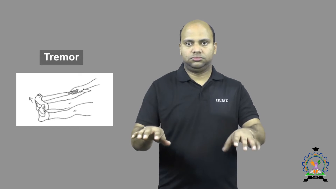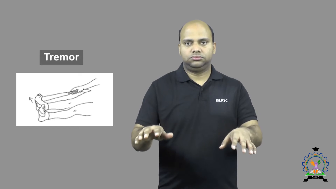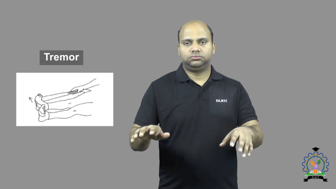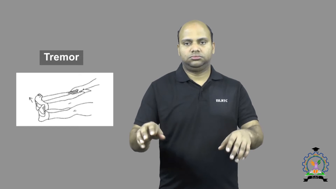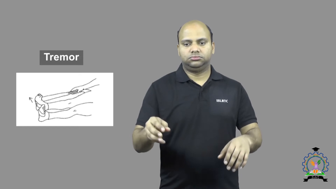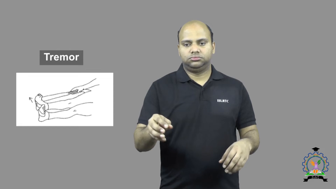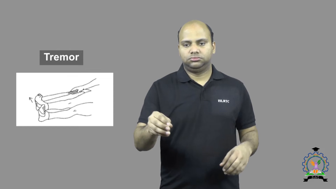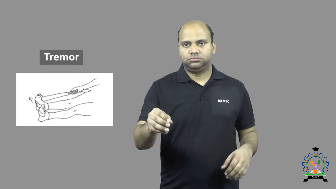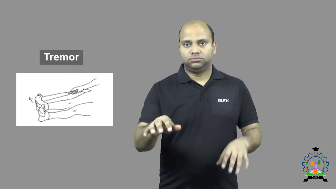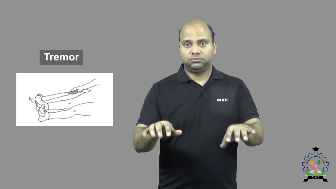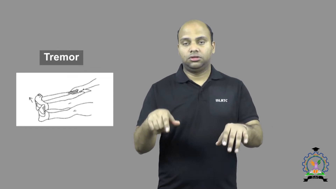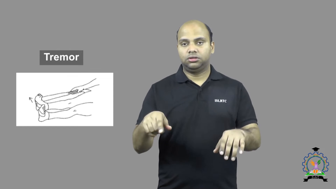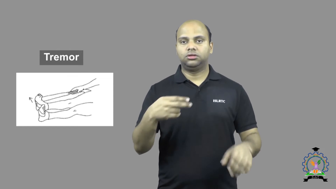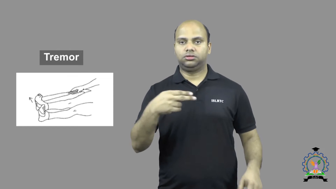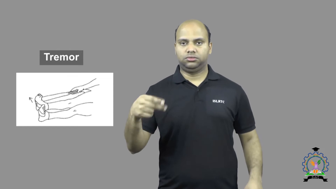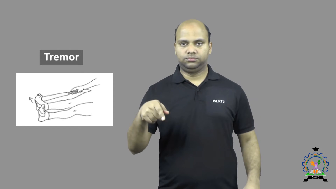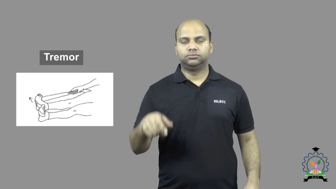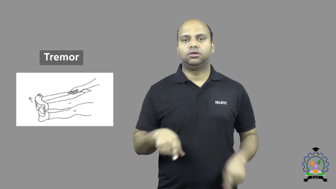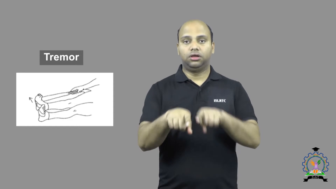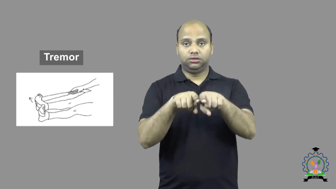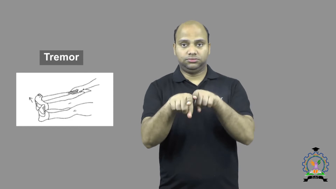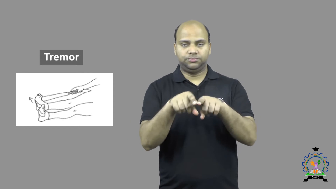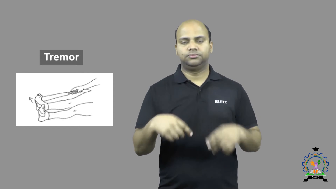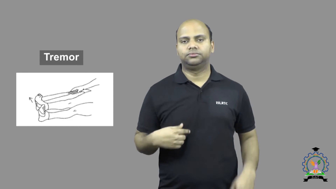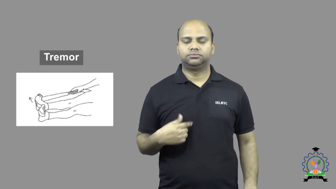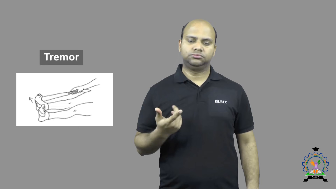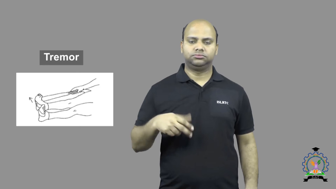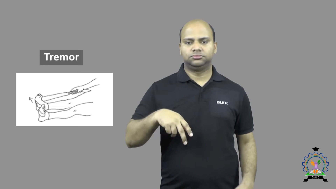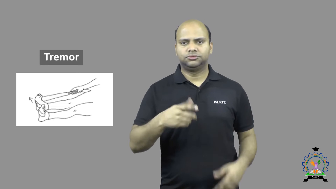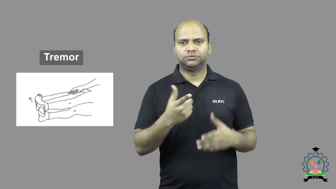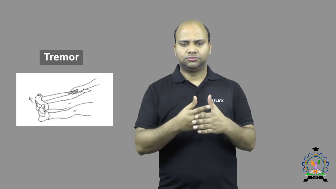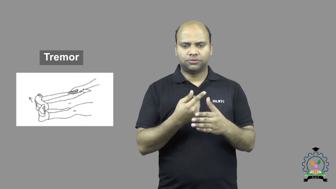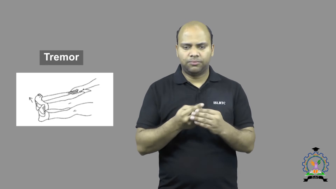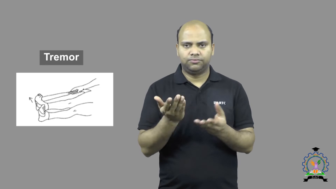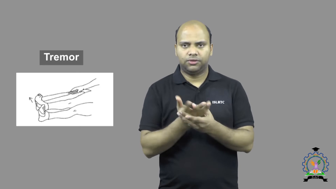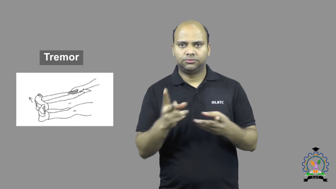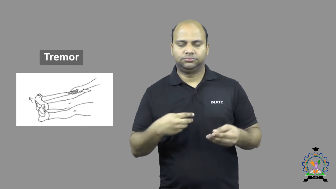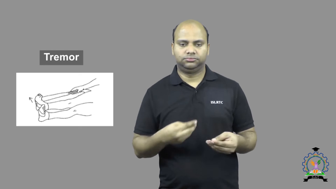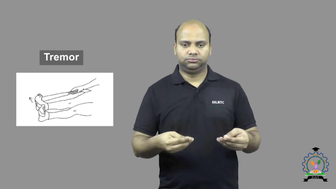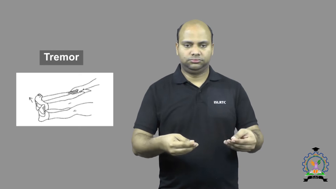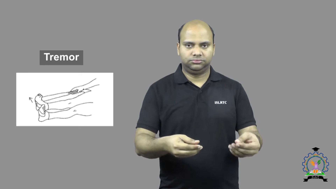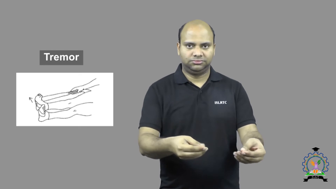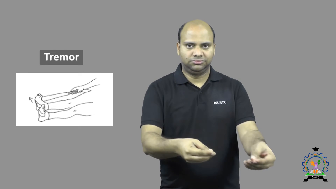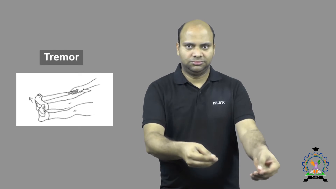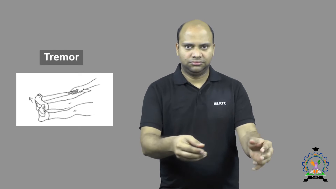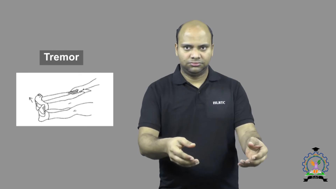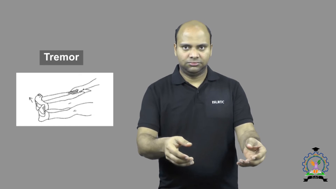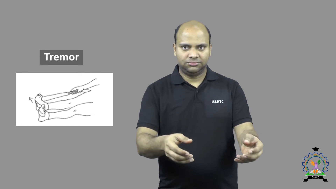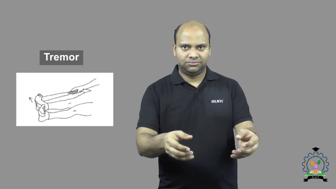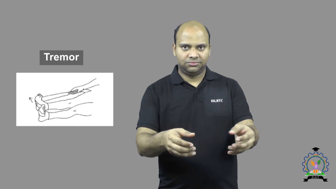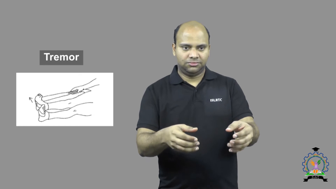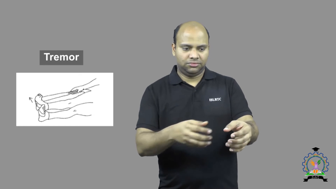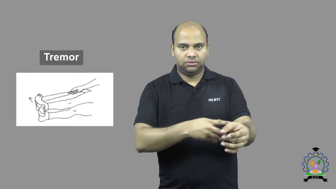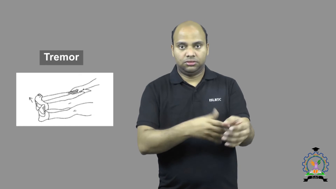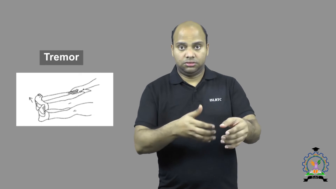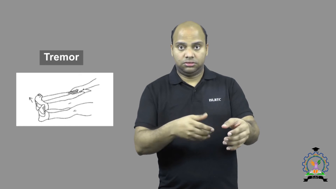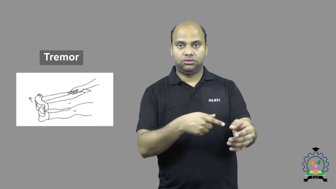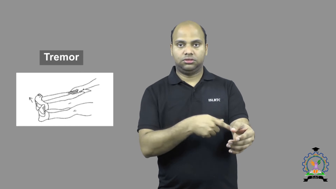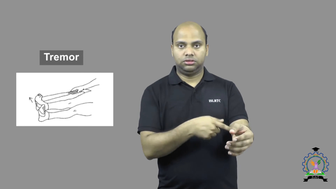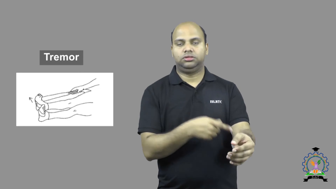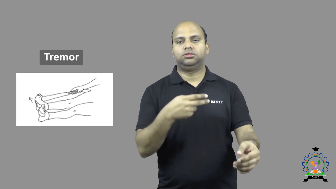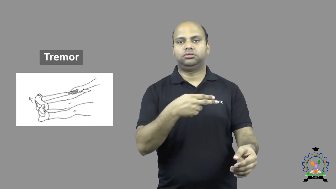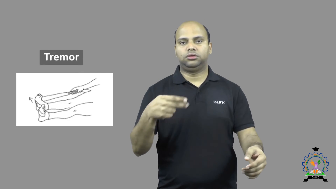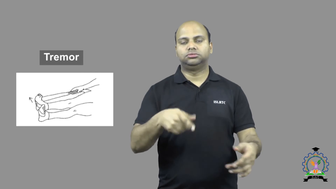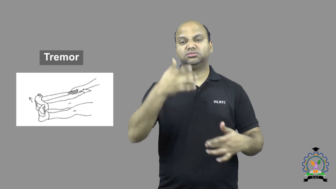Tremor